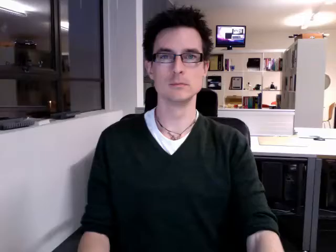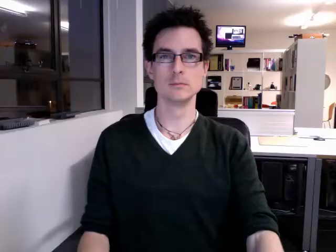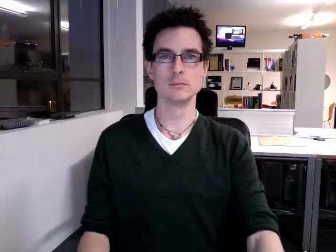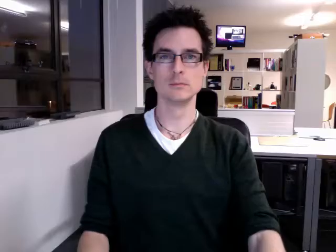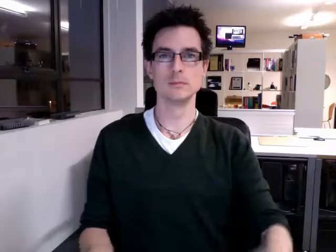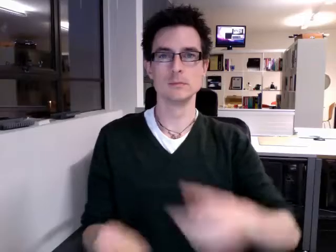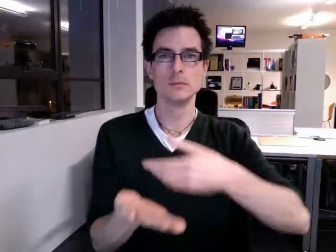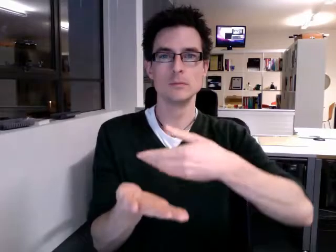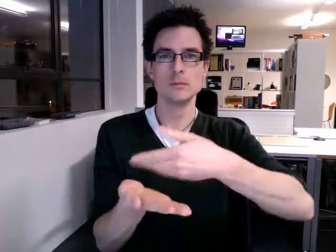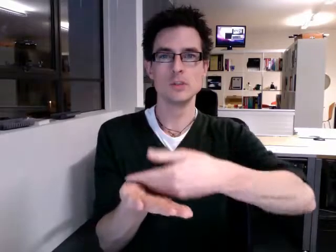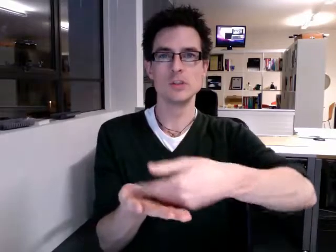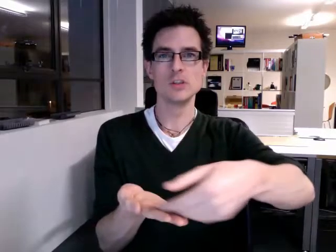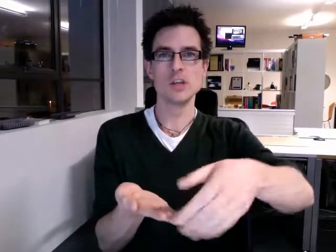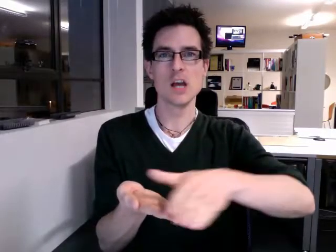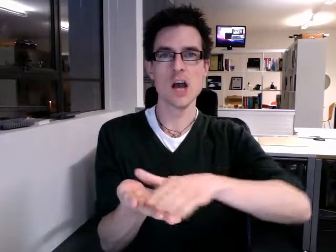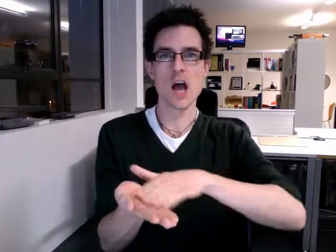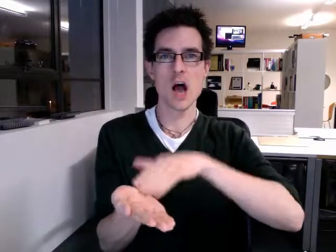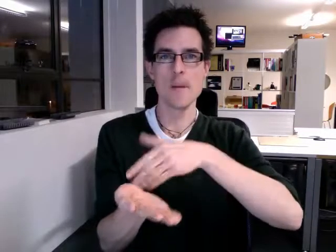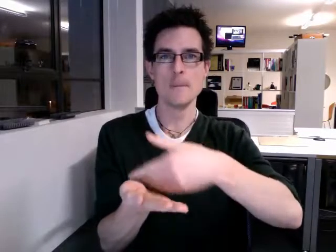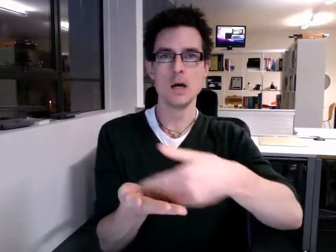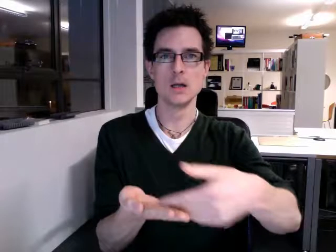jam